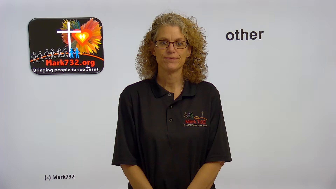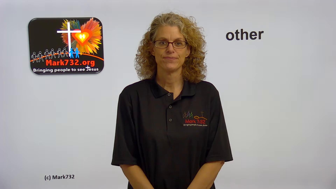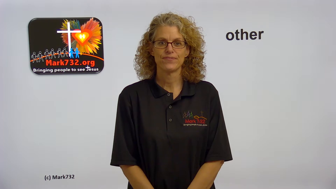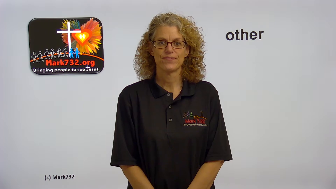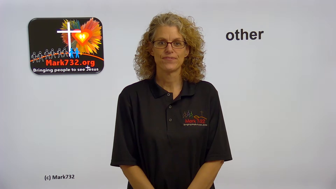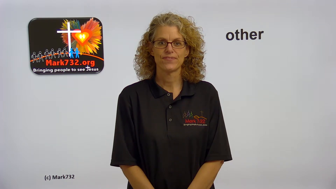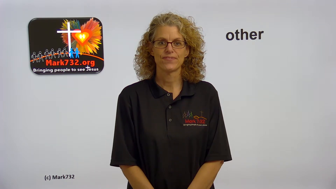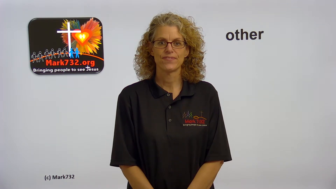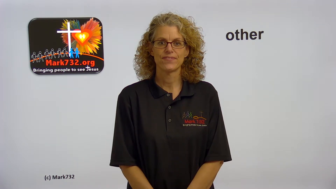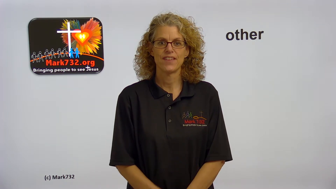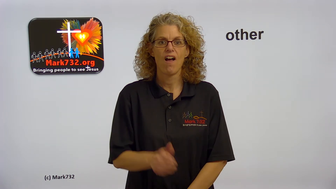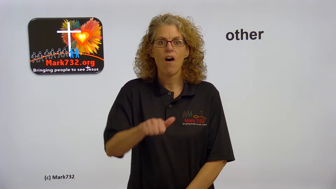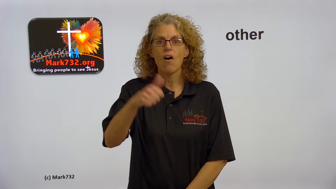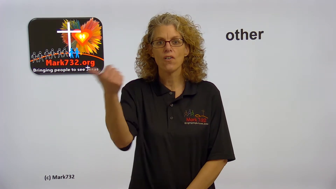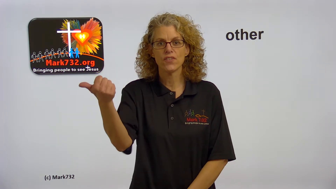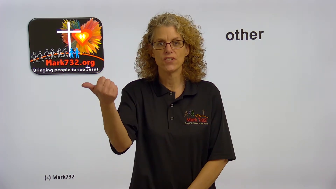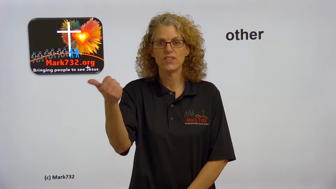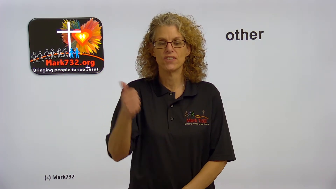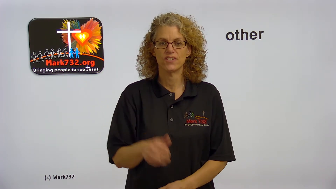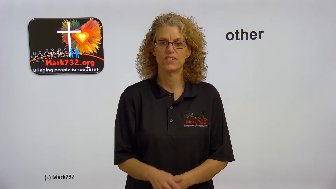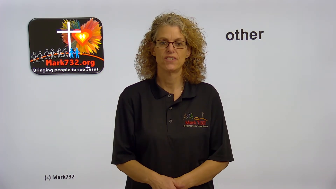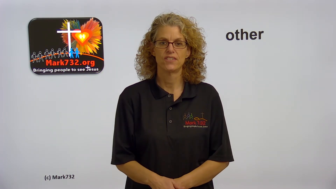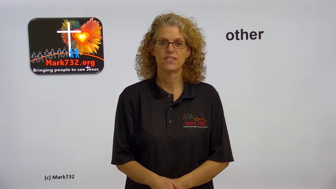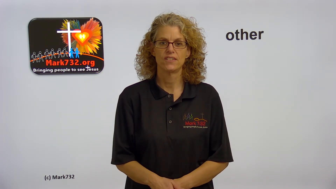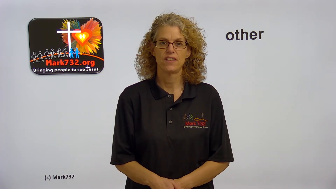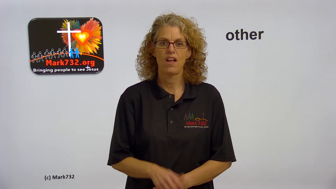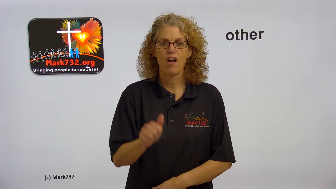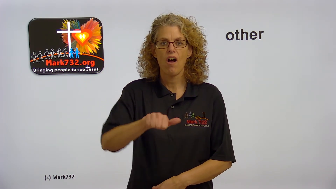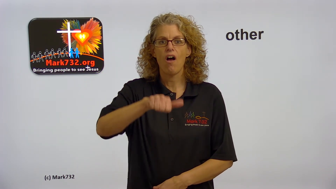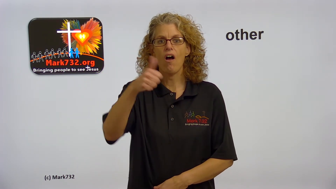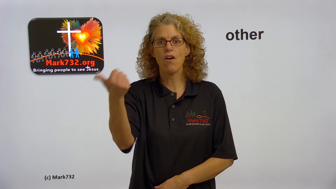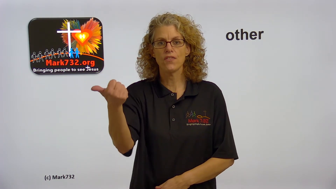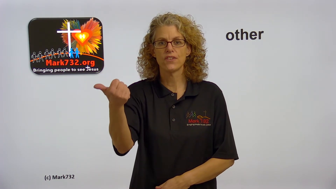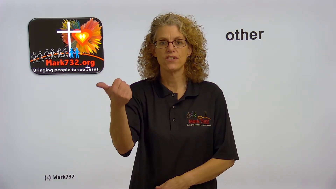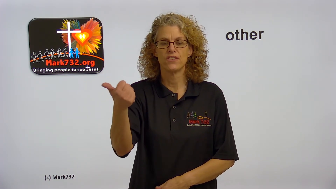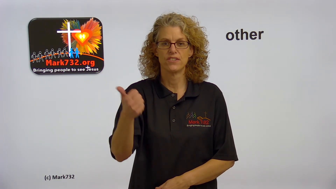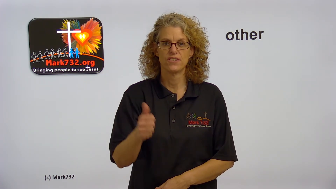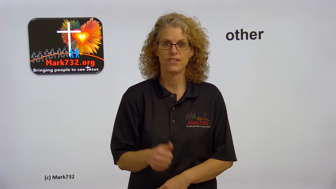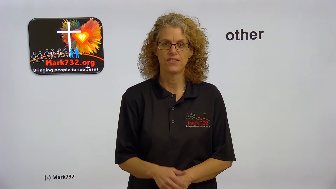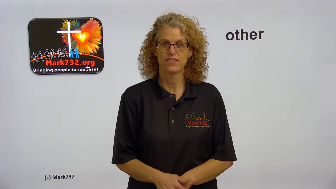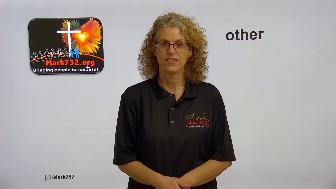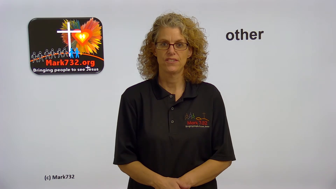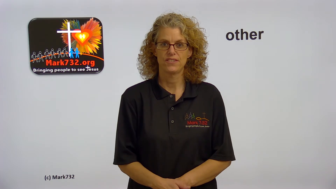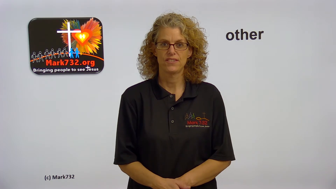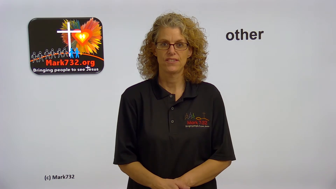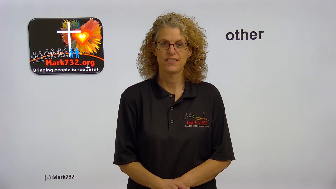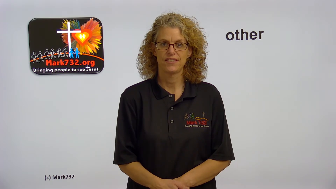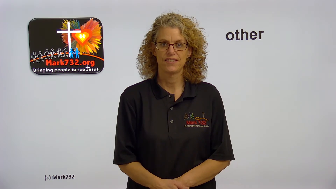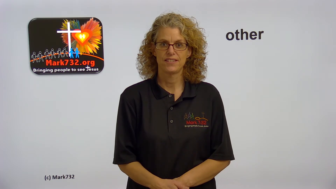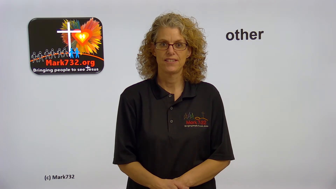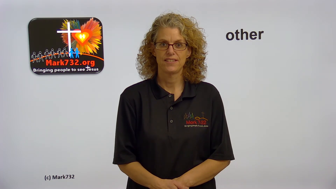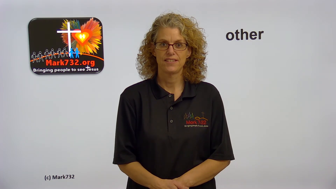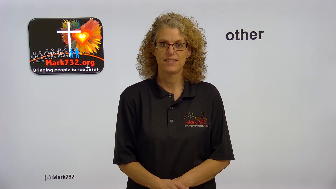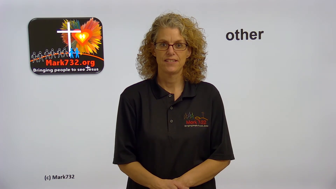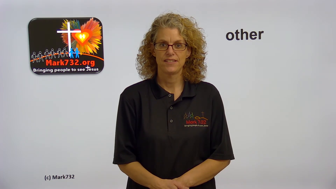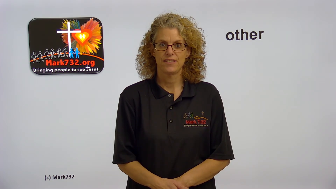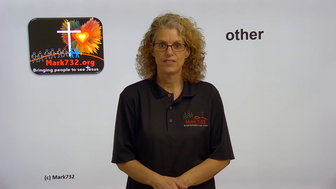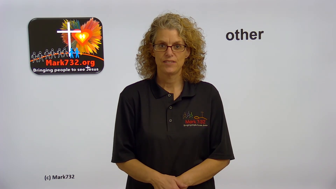other